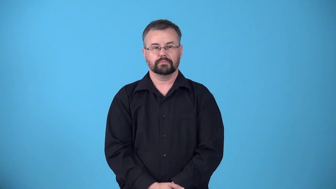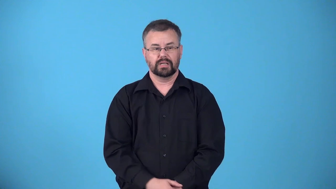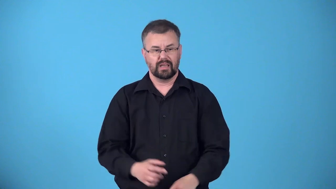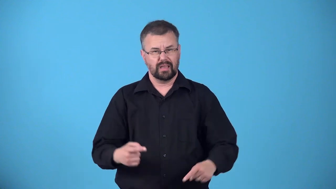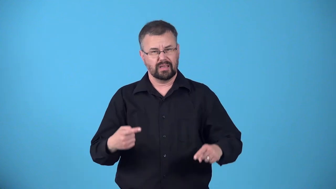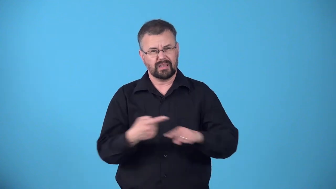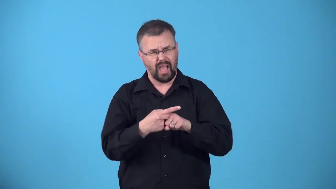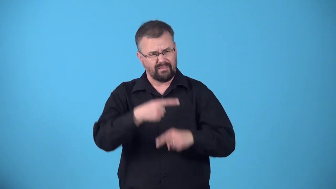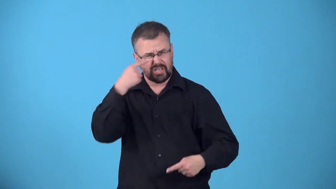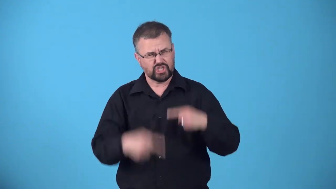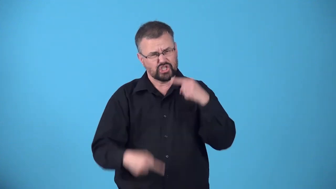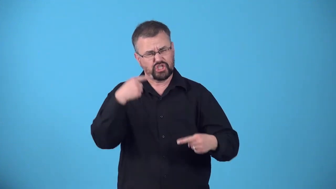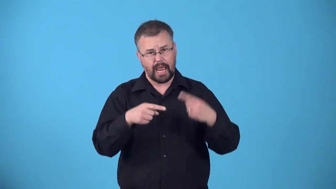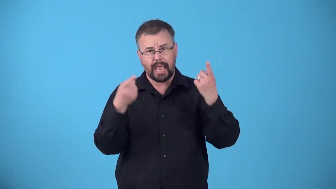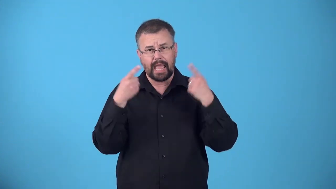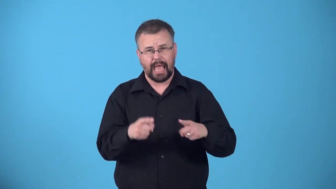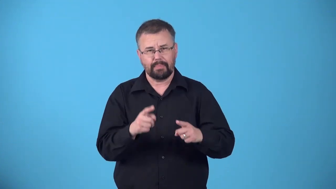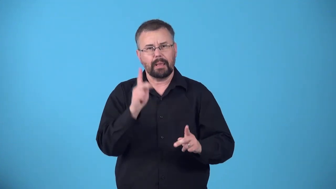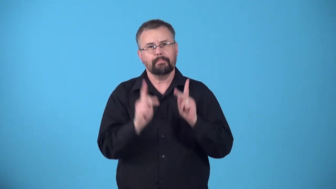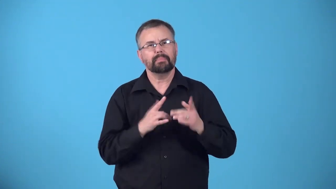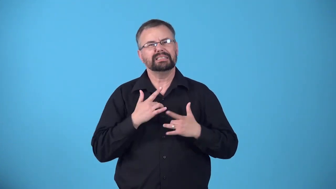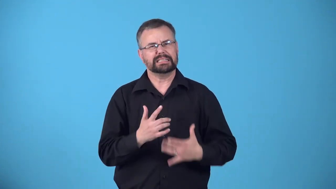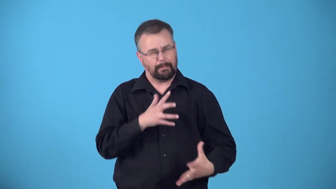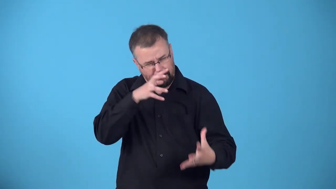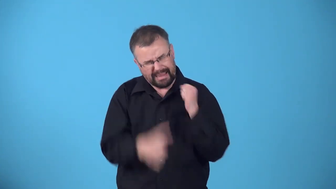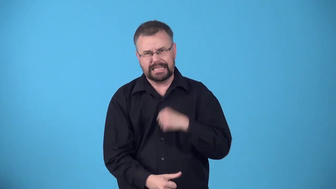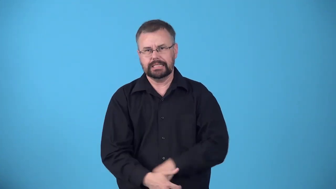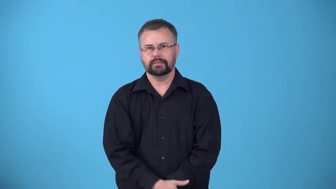all's fair in love and war